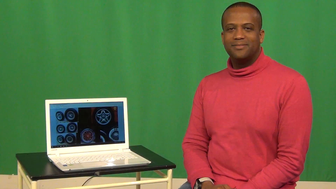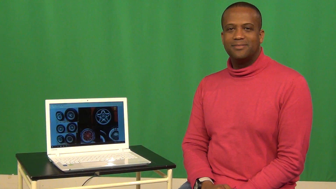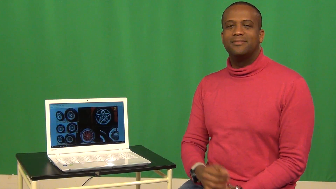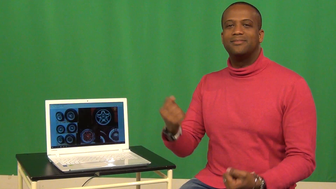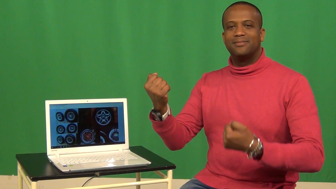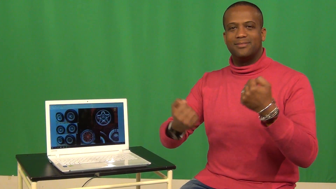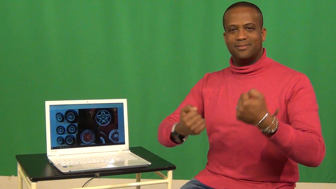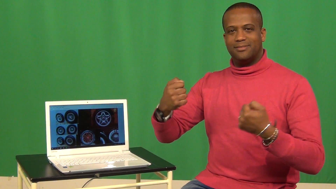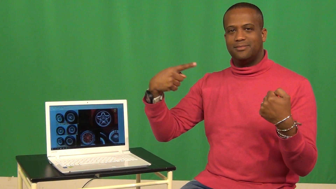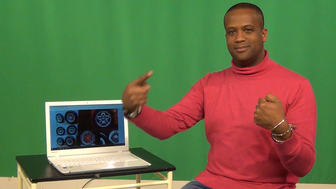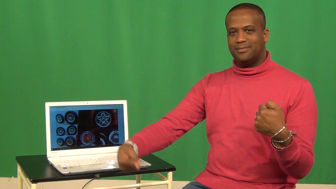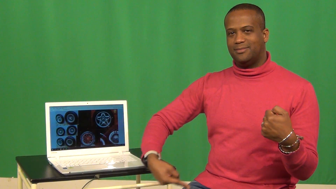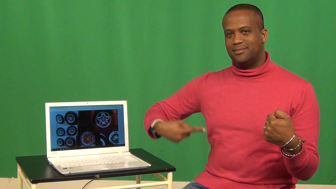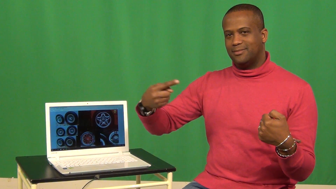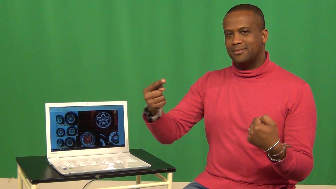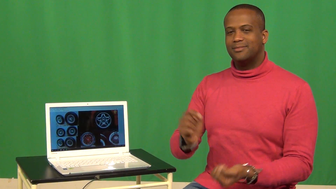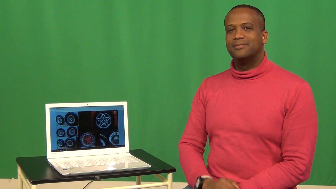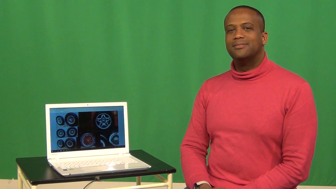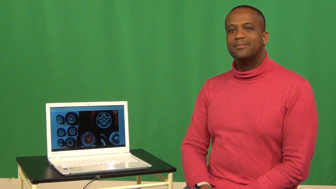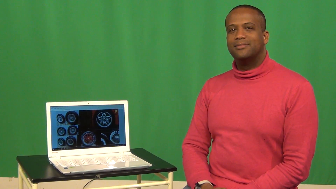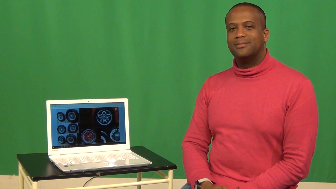wheel